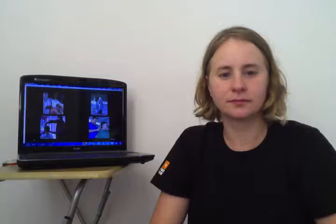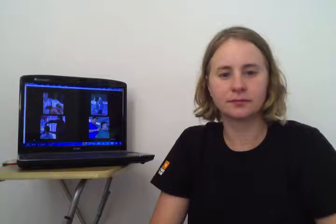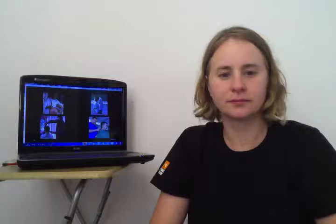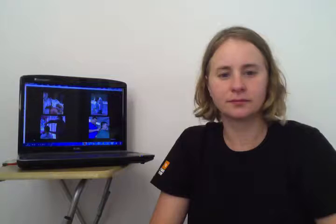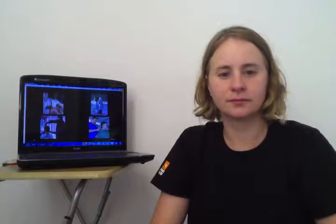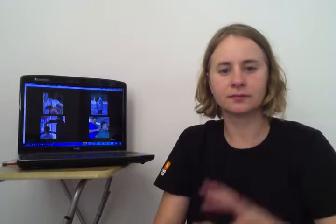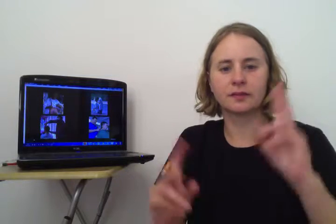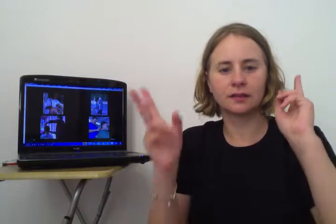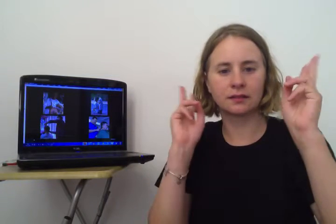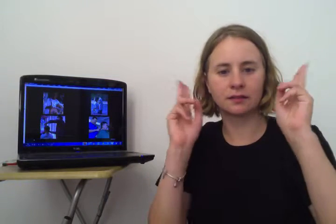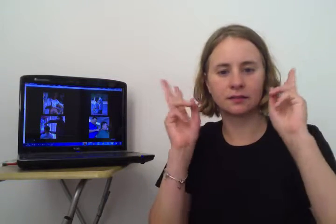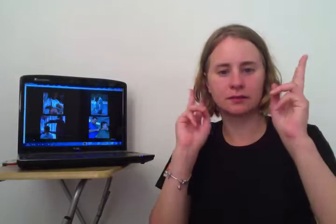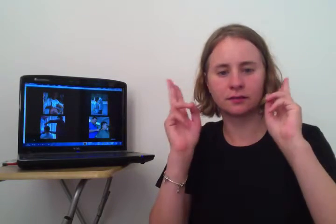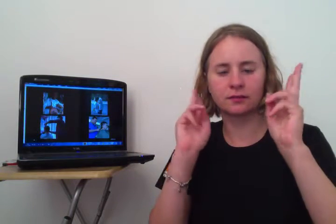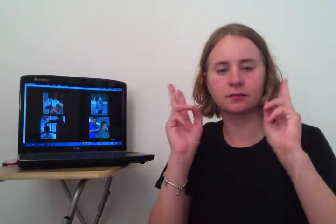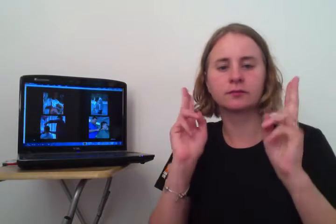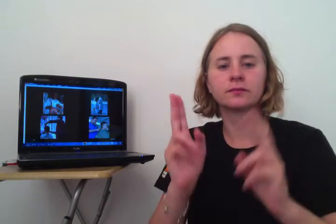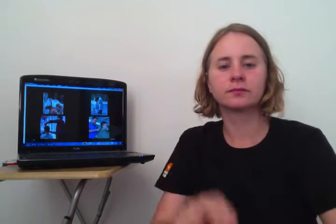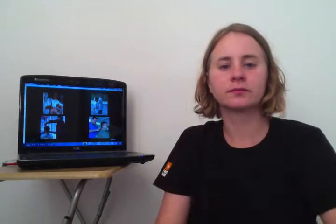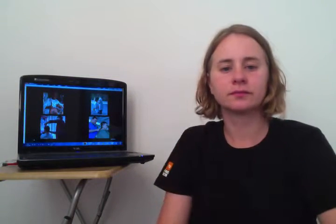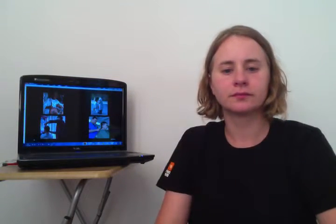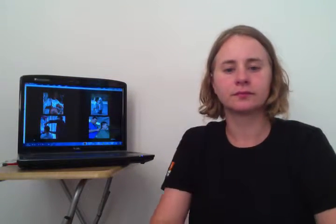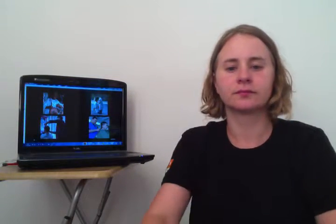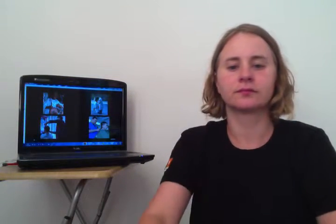barber